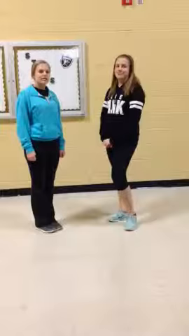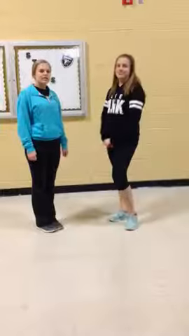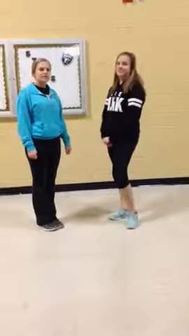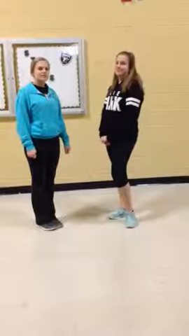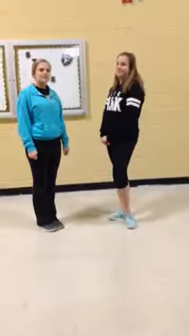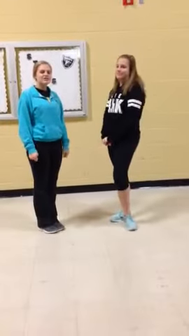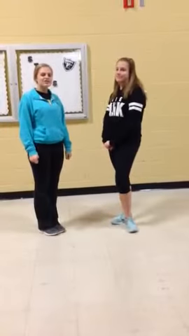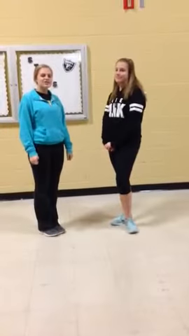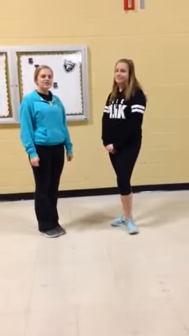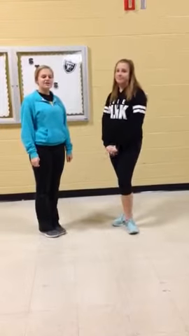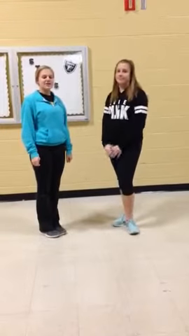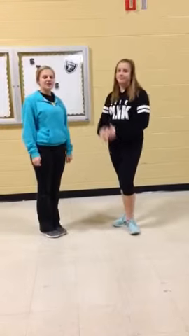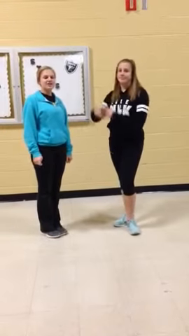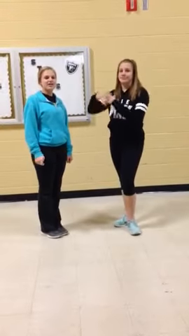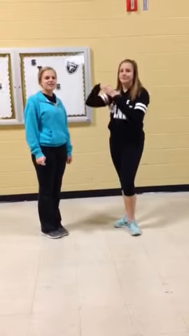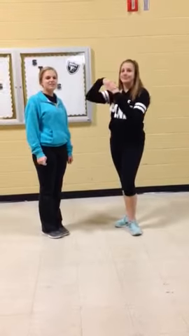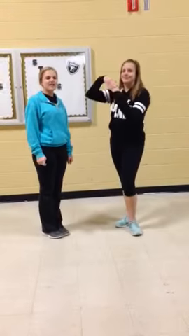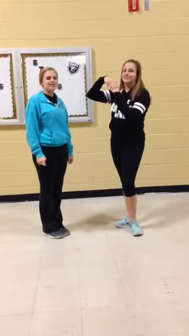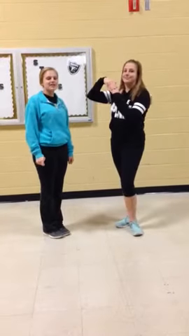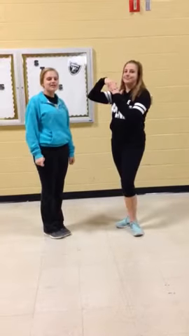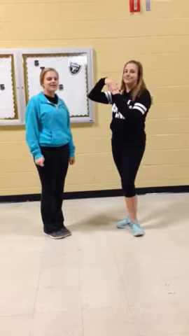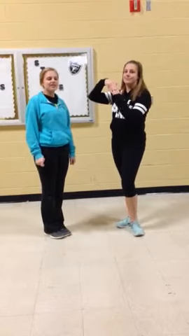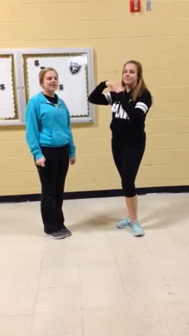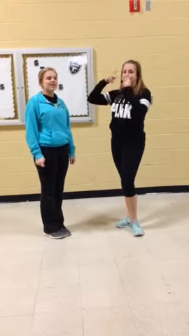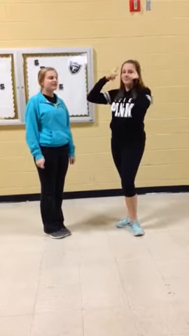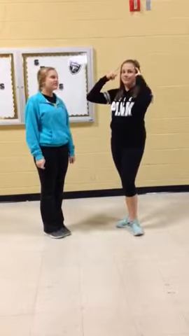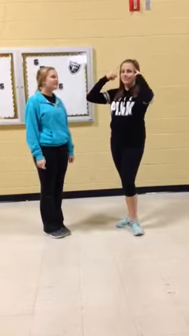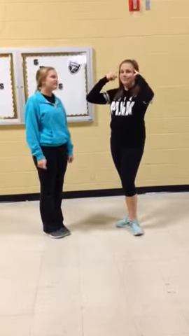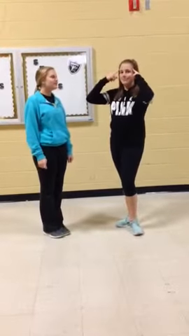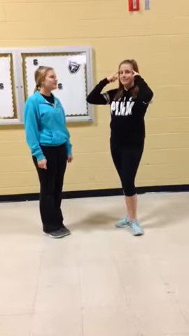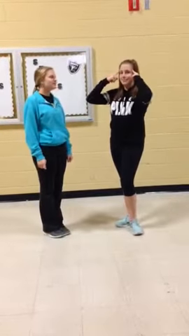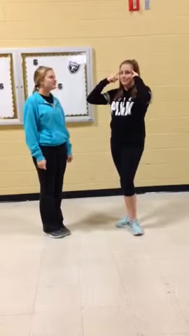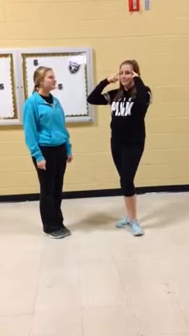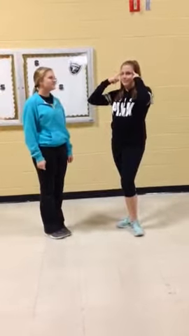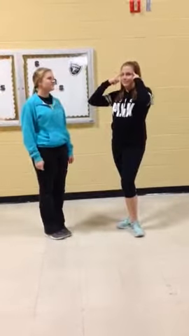Suture joint